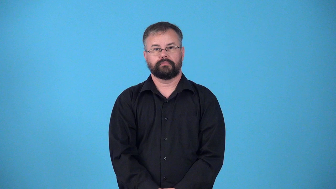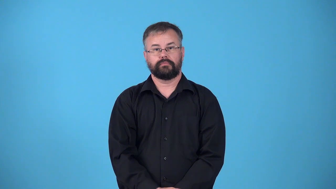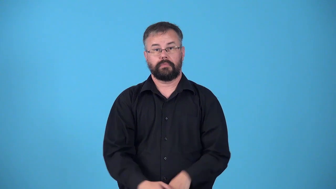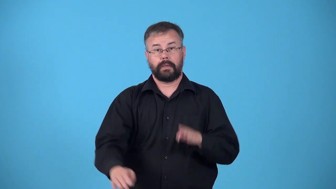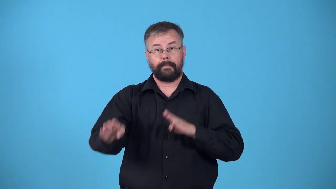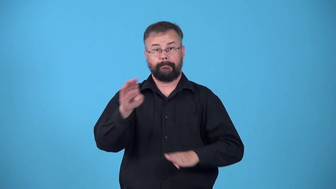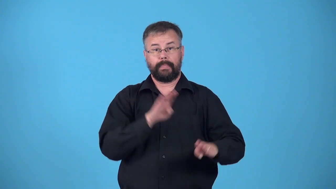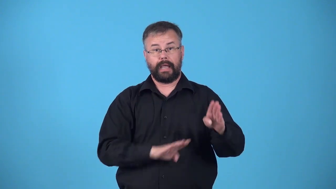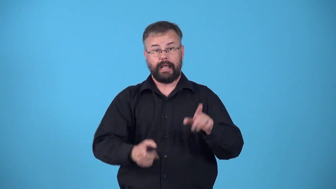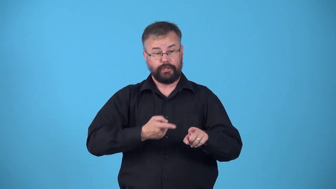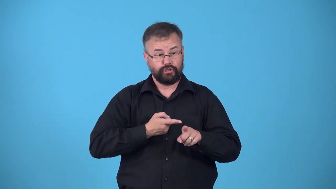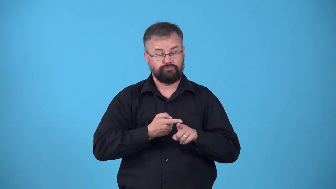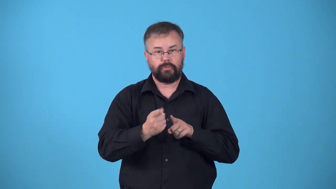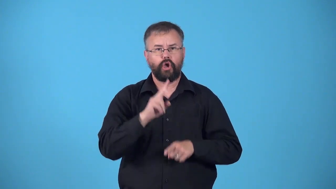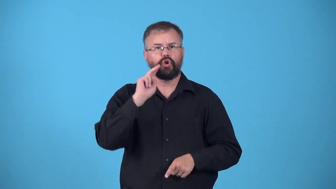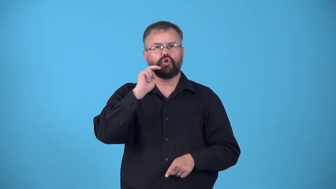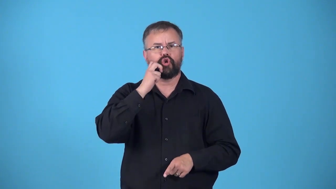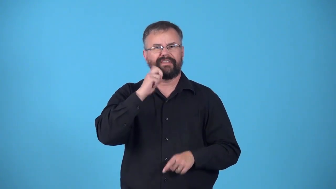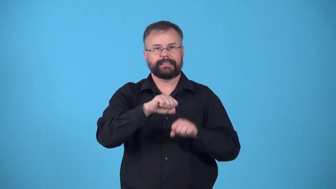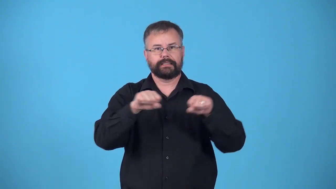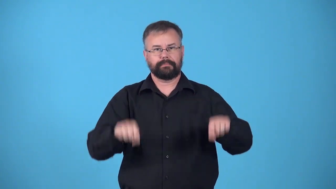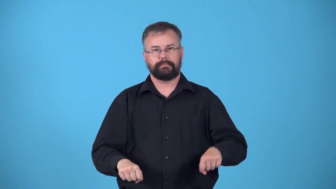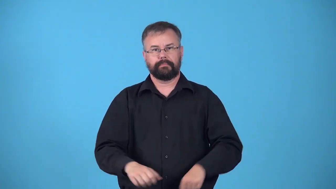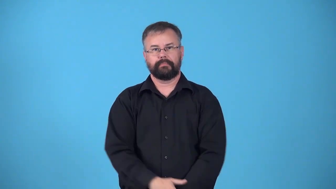neurobiology